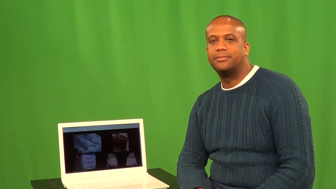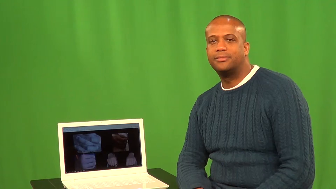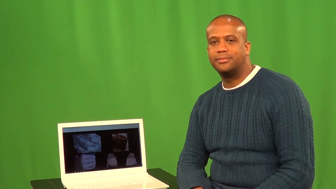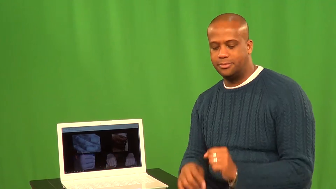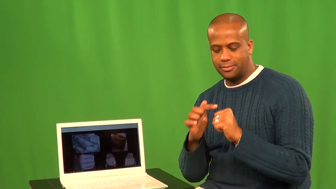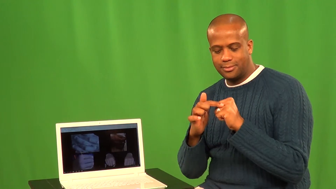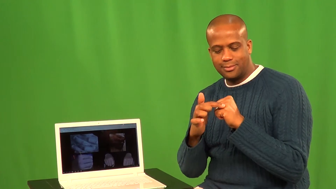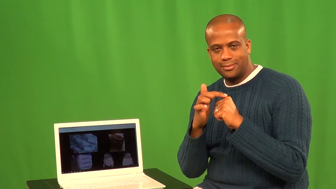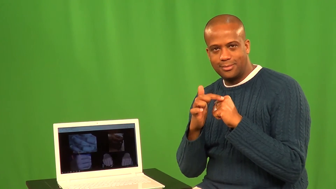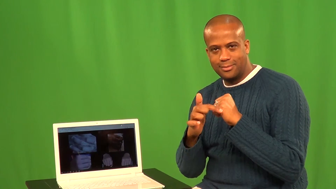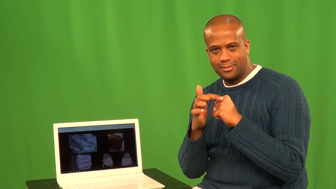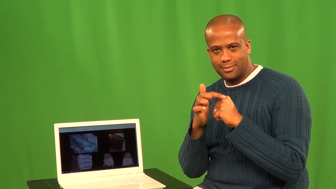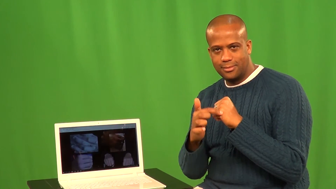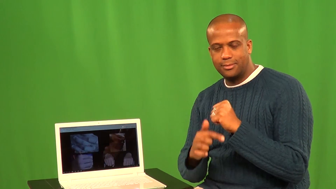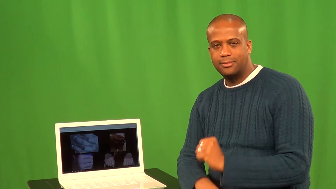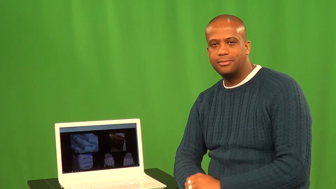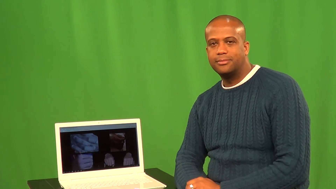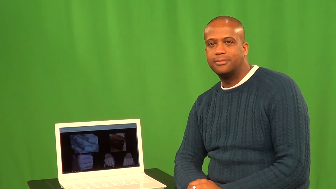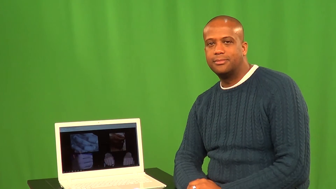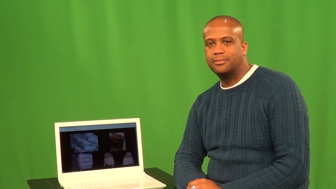knuckle